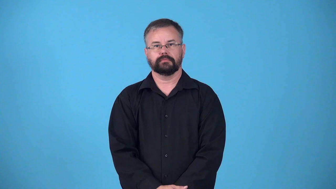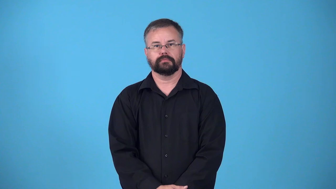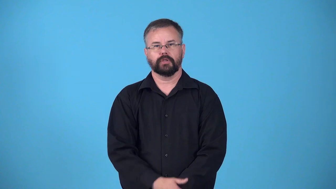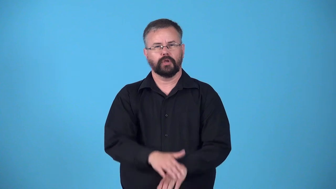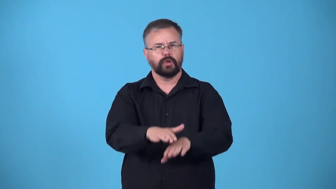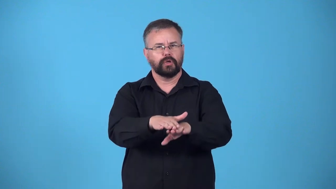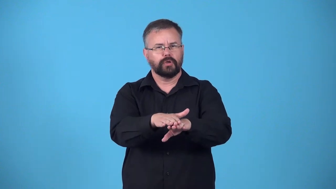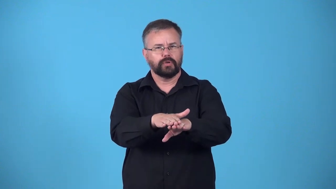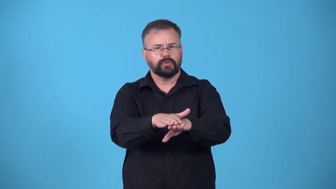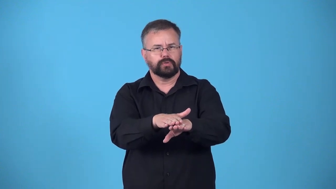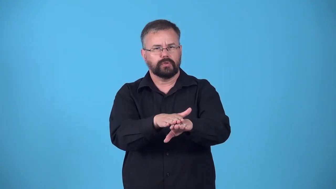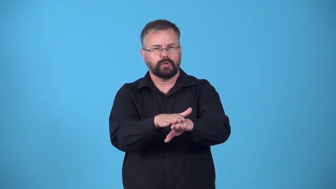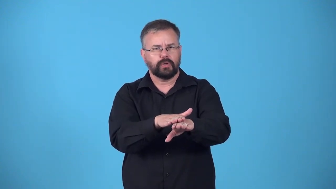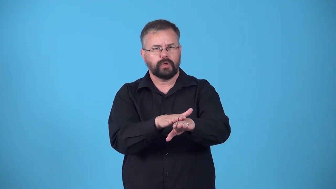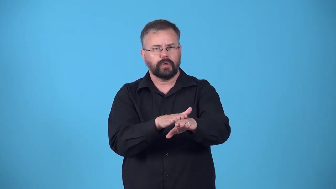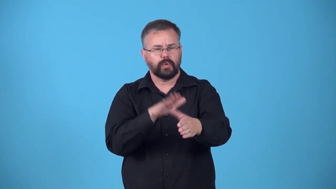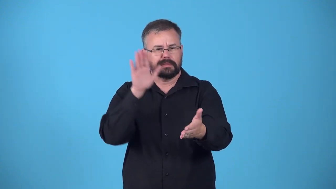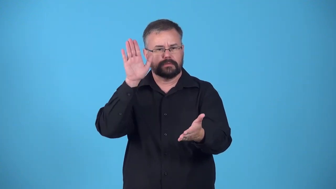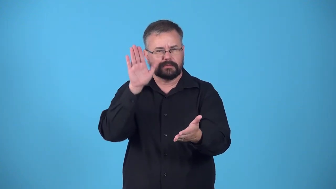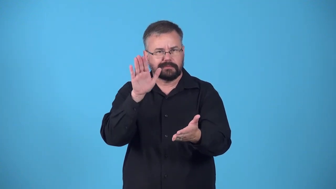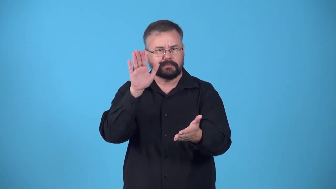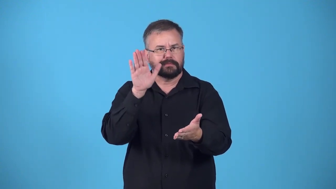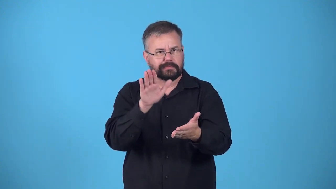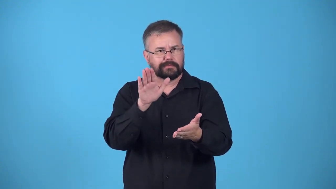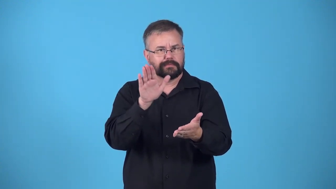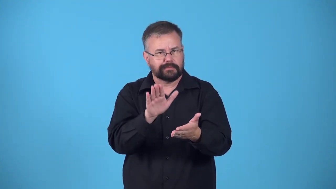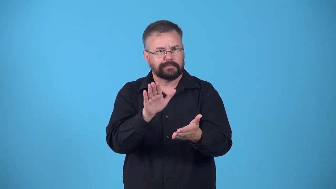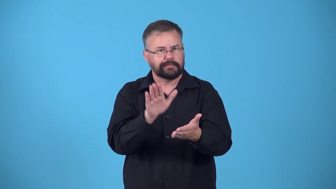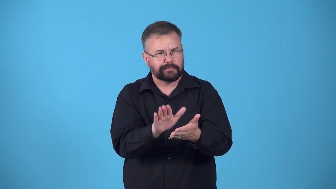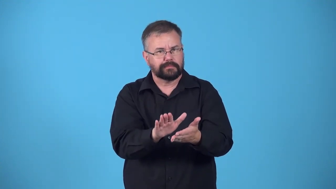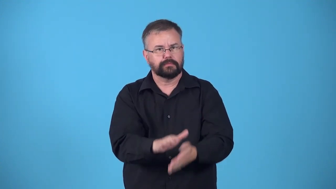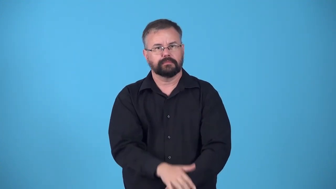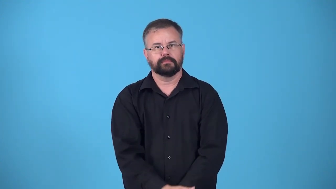edge down